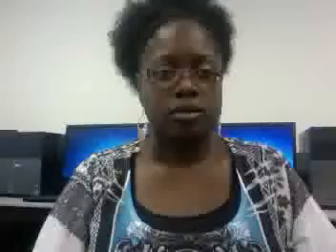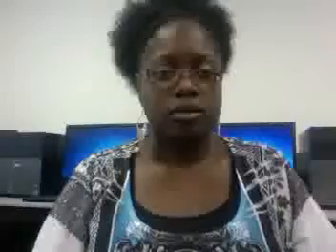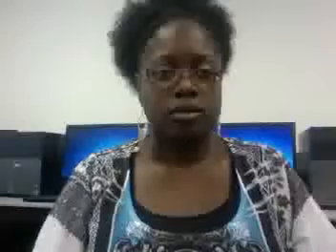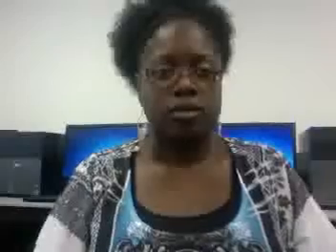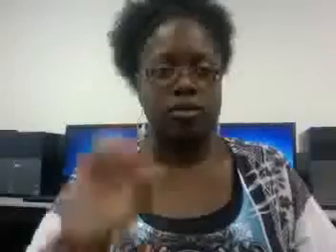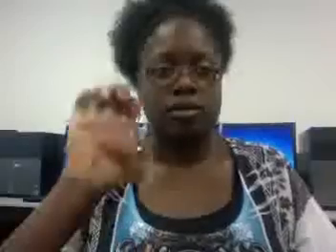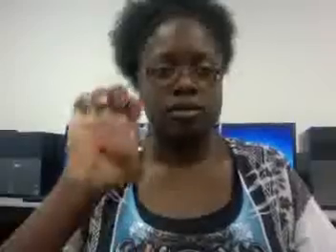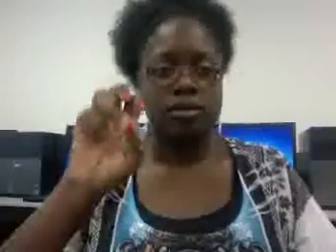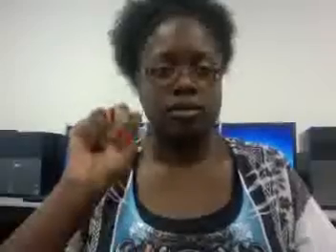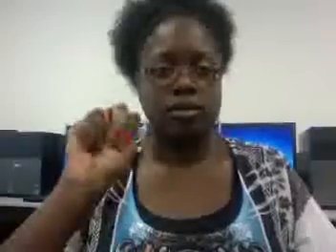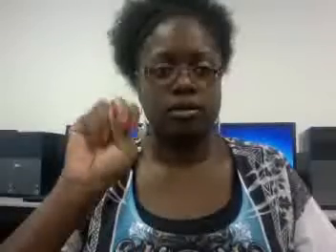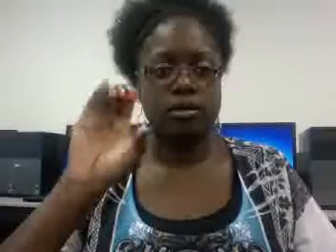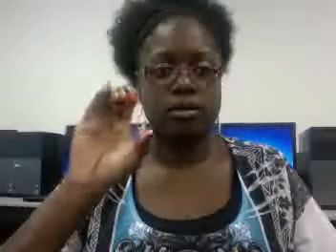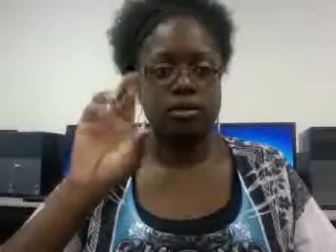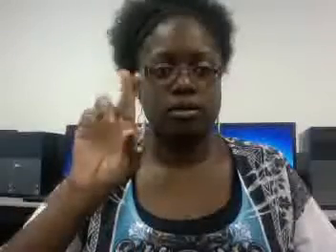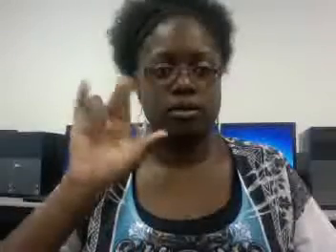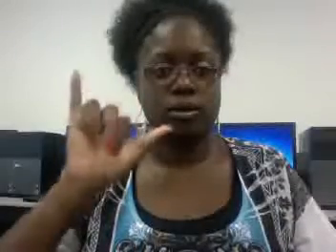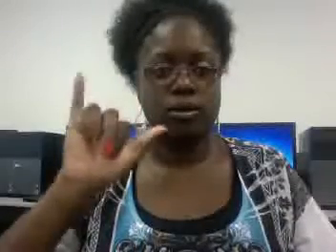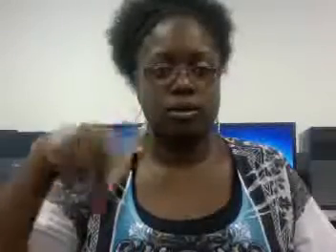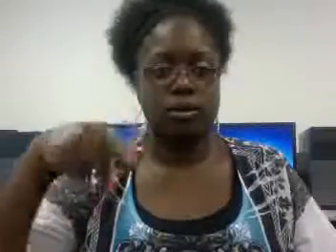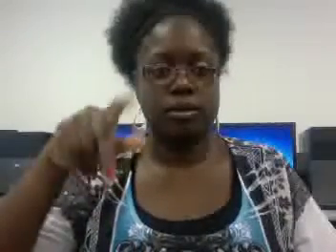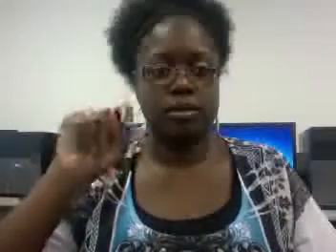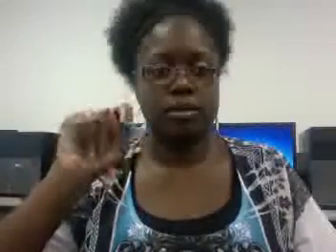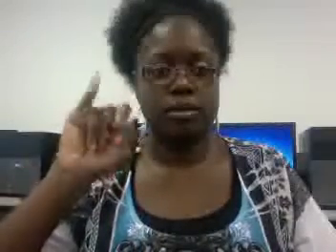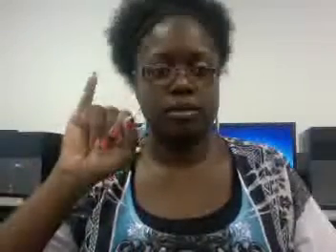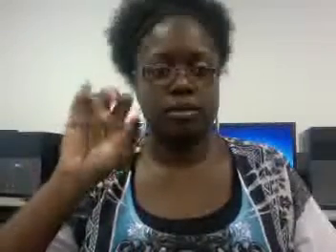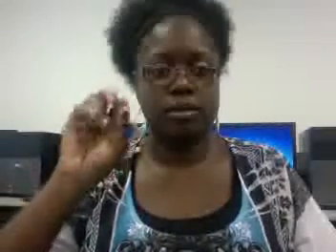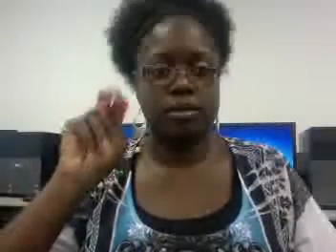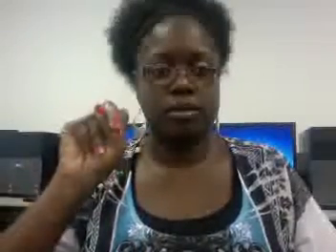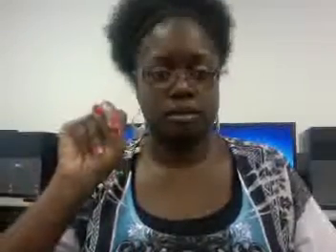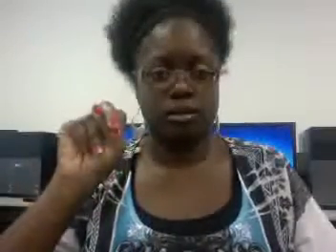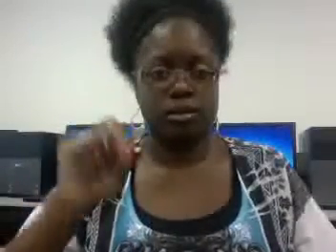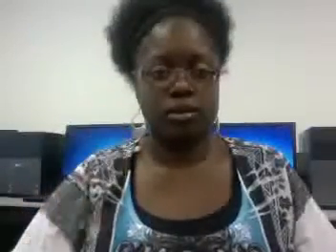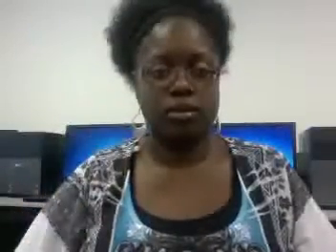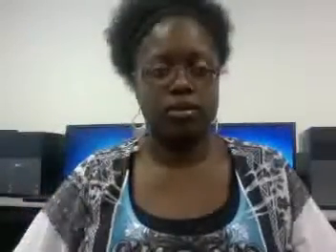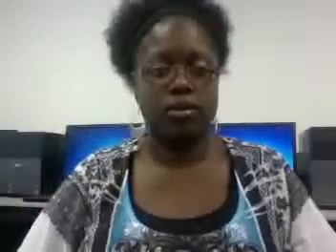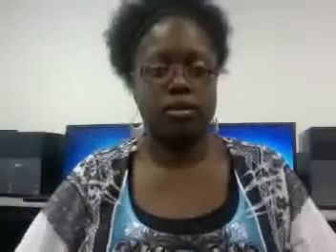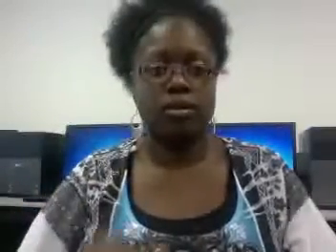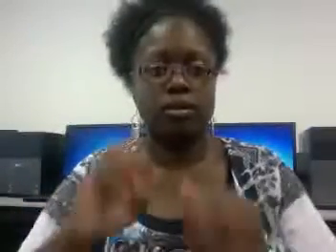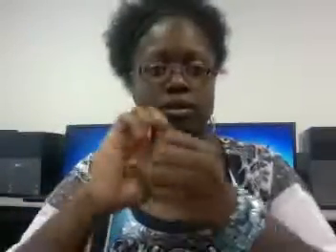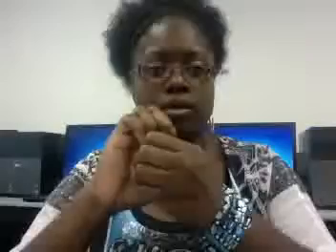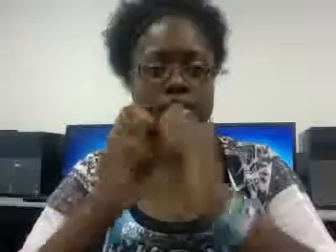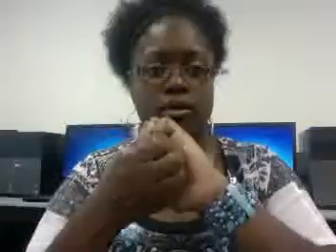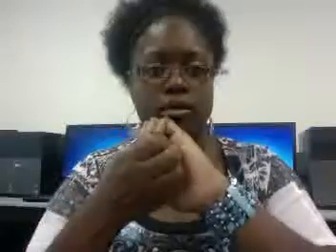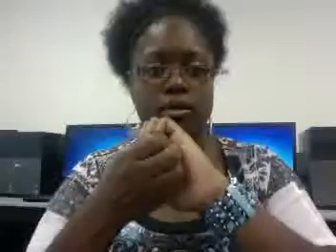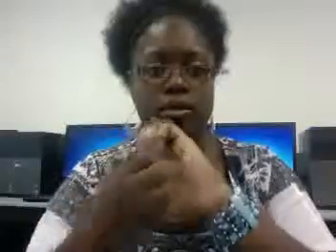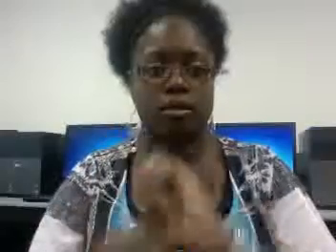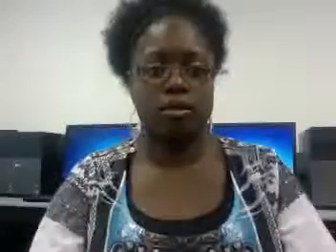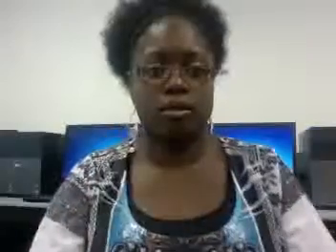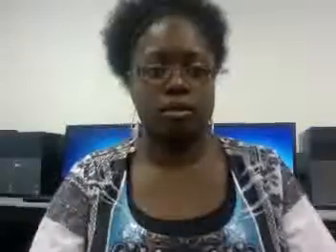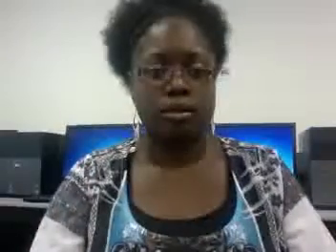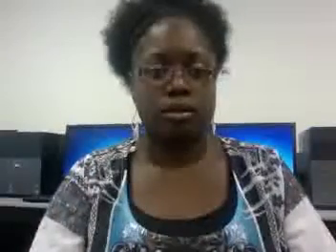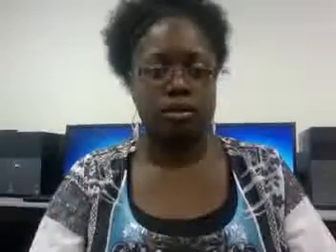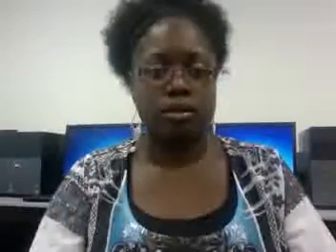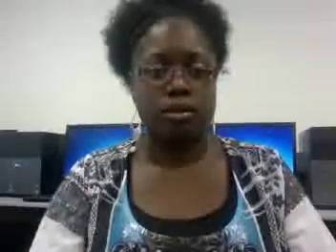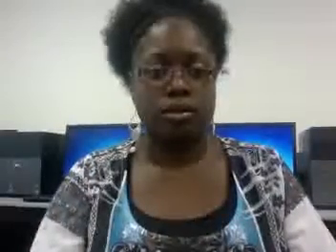Encryption